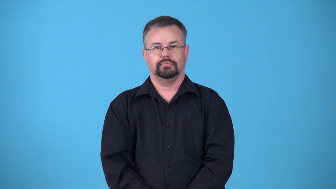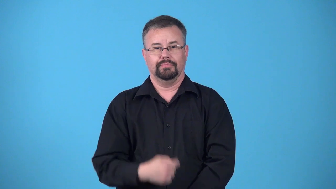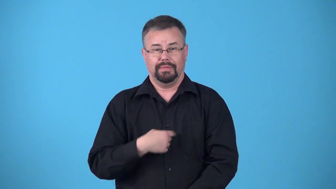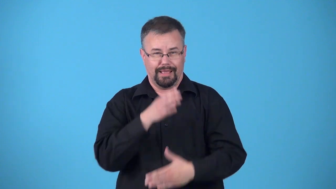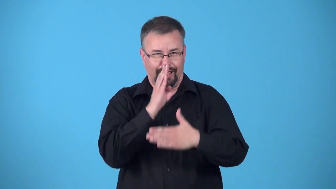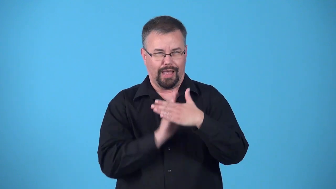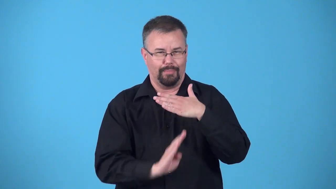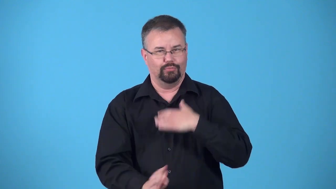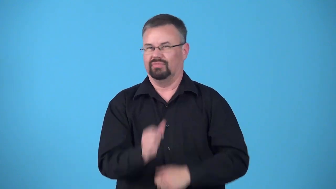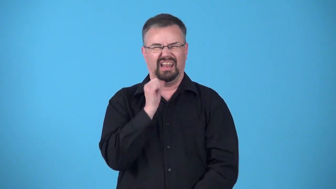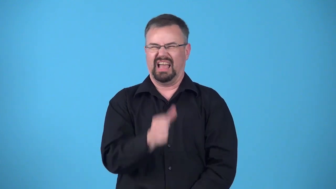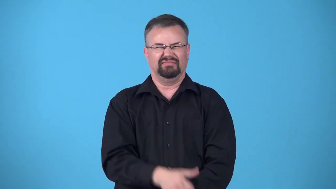little ol' me